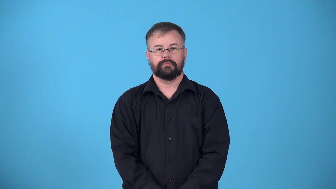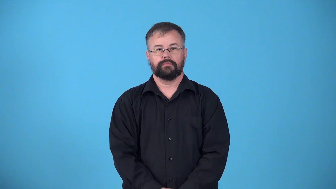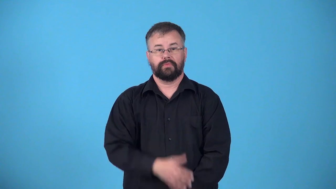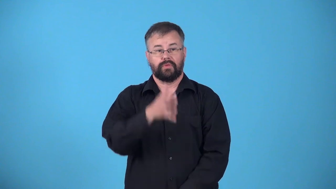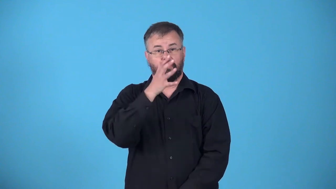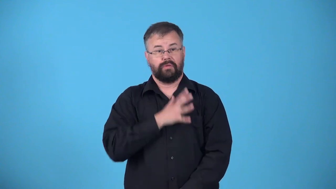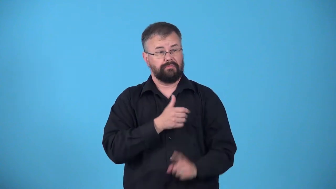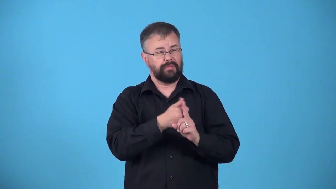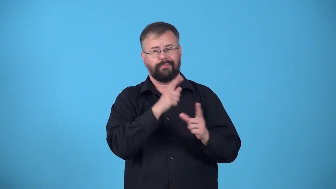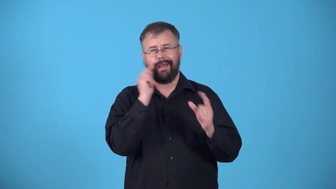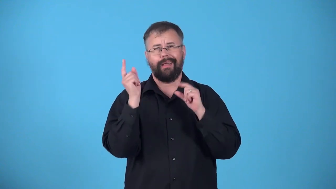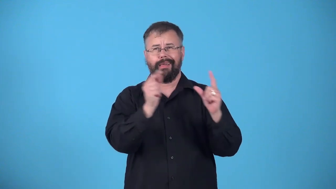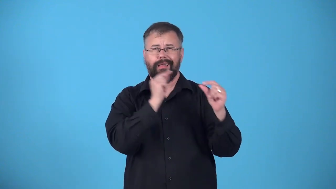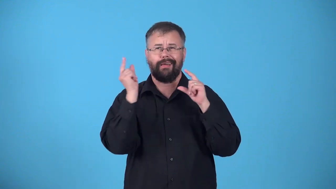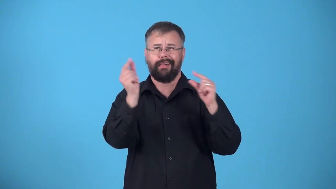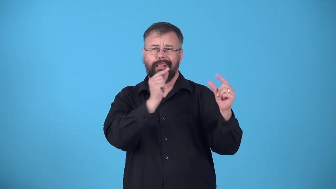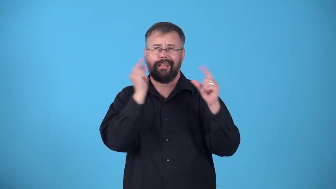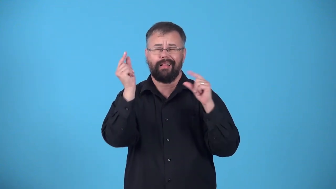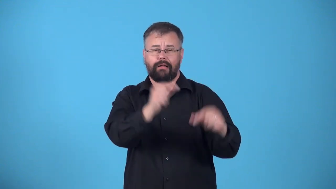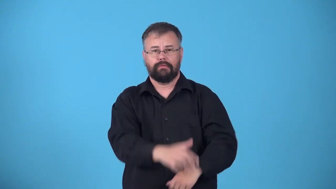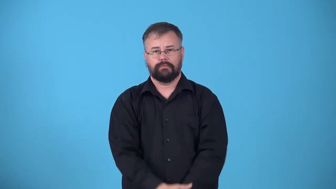hen